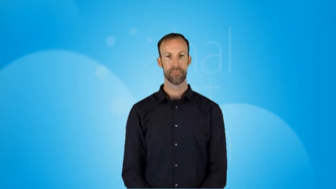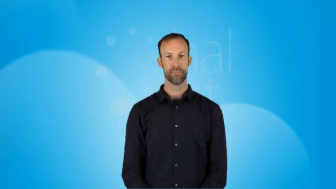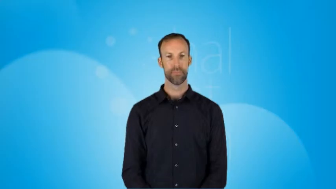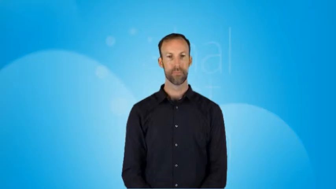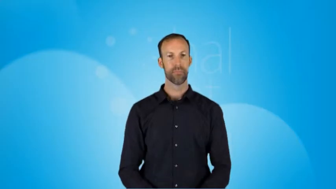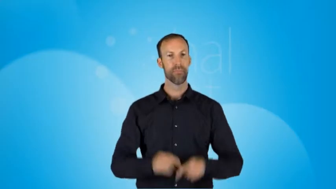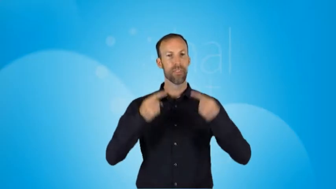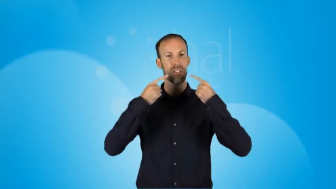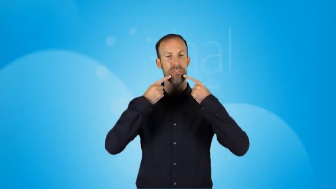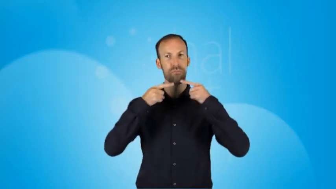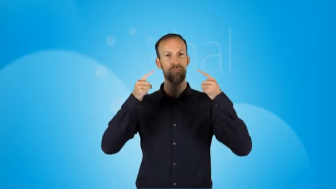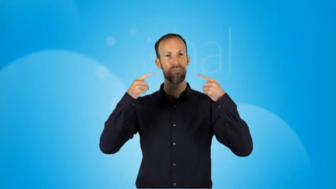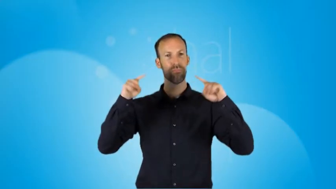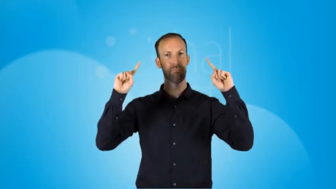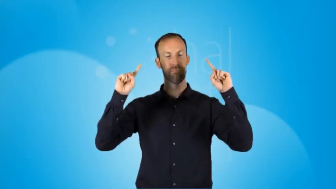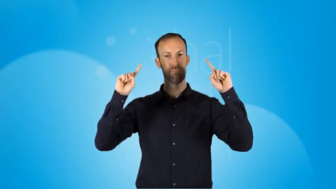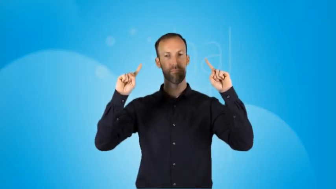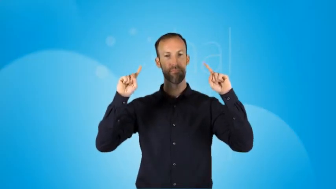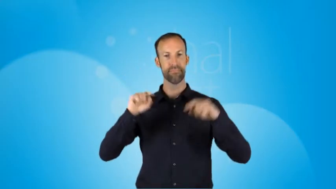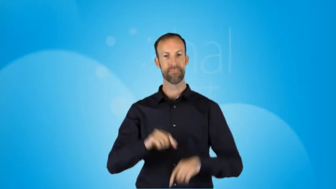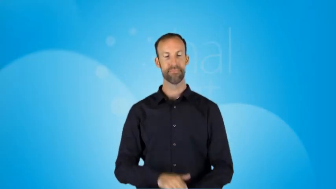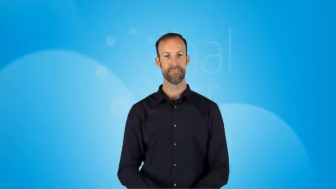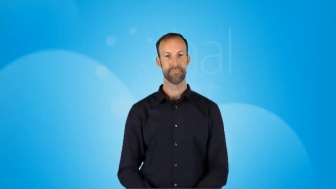achieve